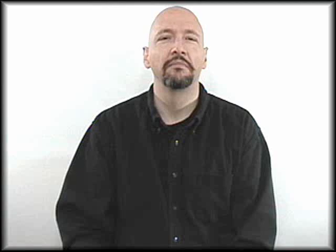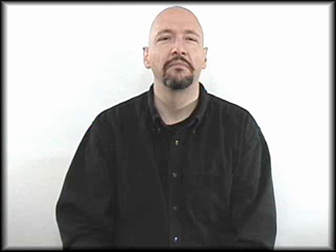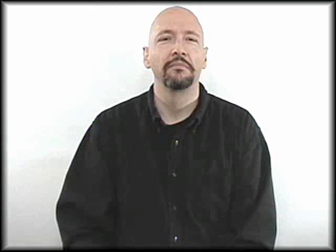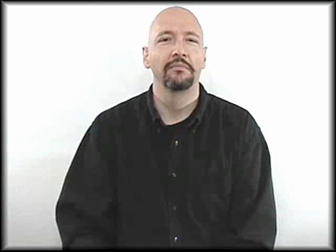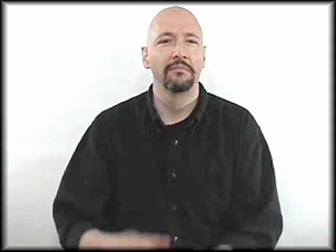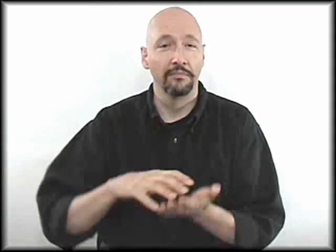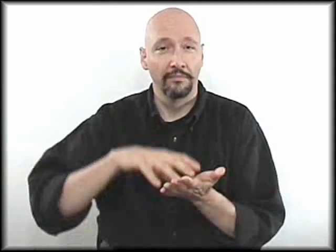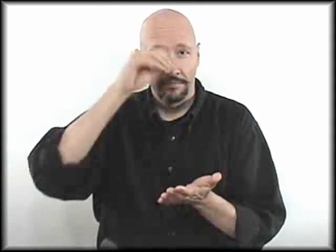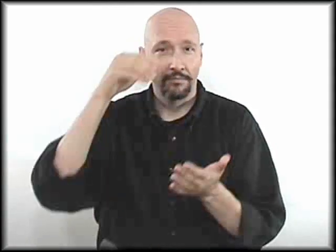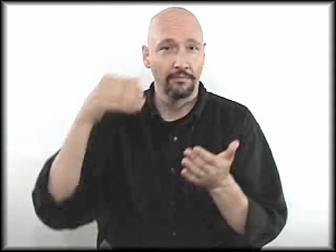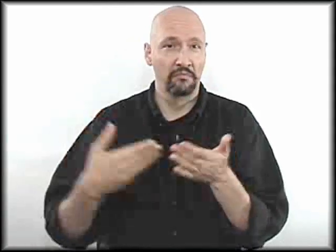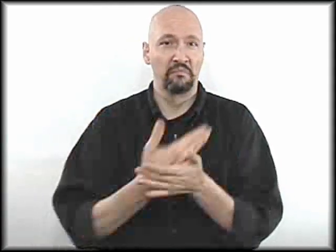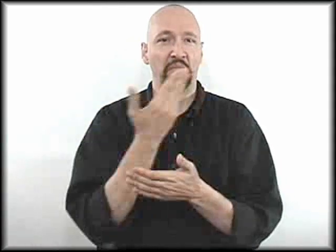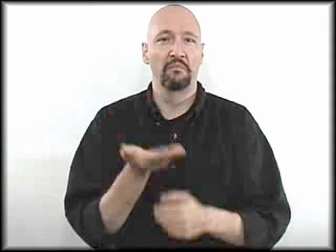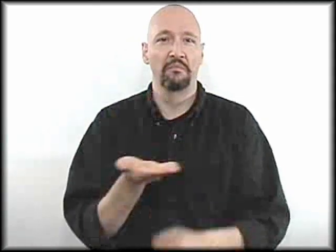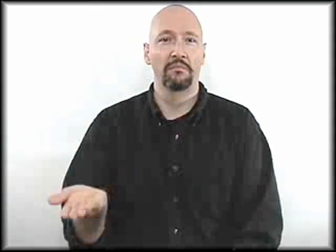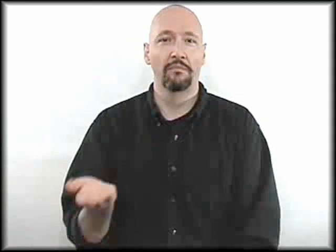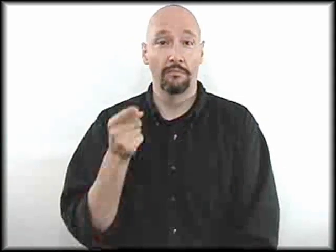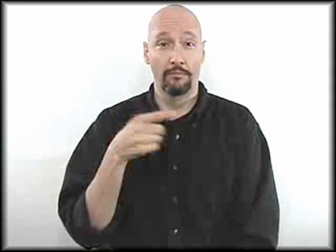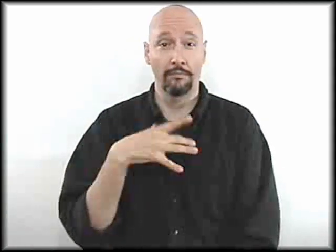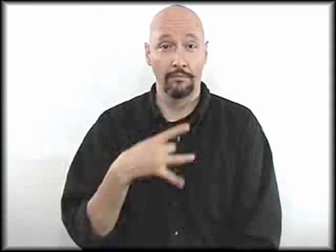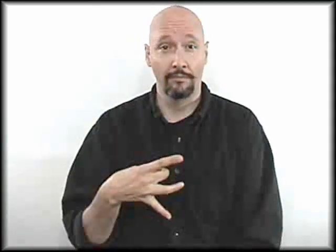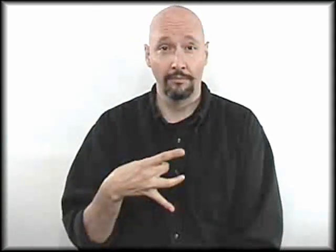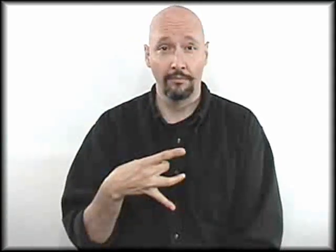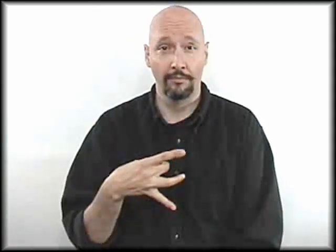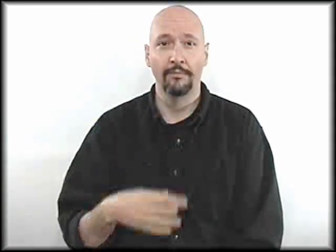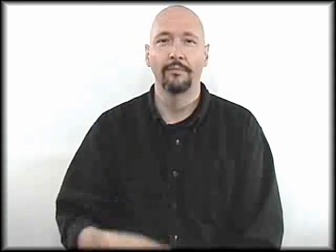LEARN NEW THINGS YOU LIKE?